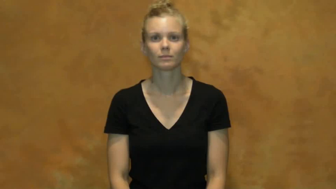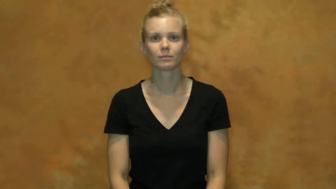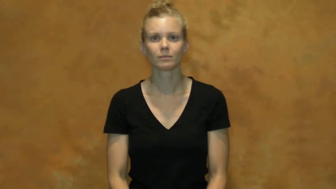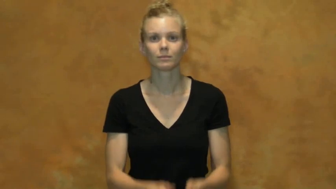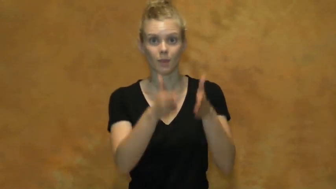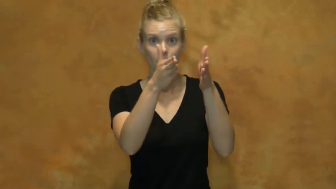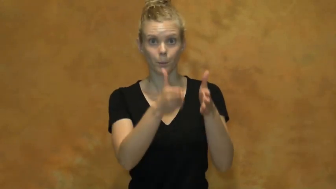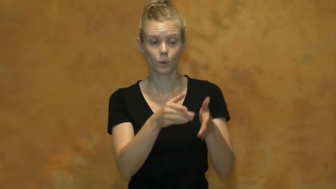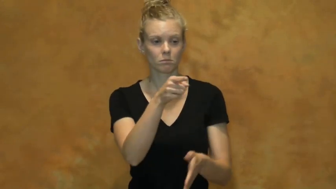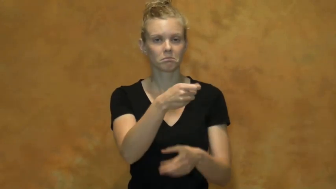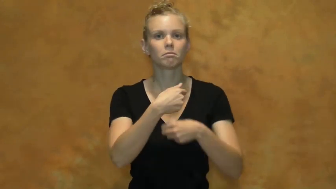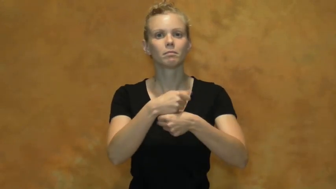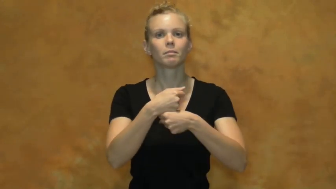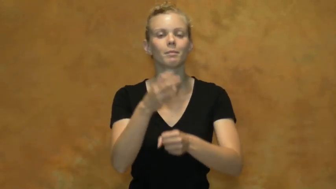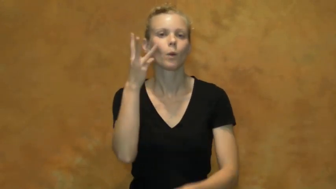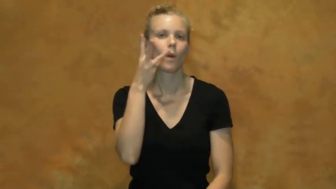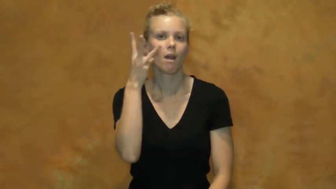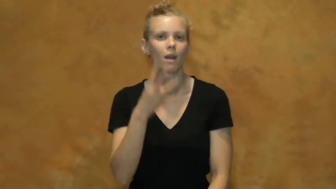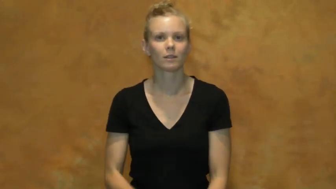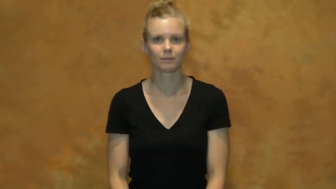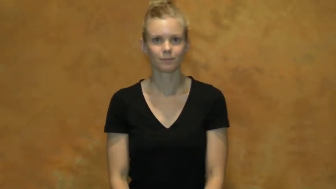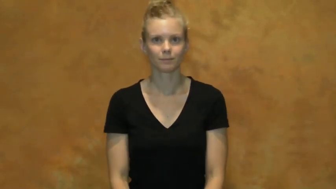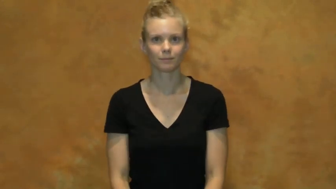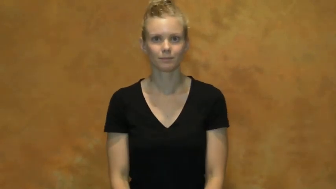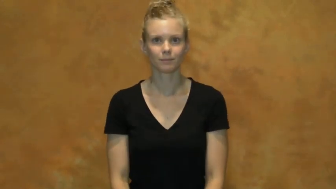vintner